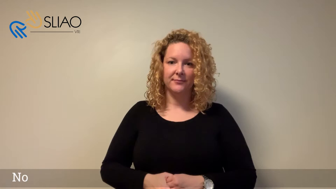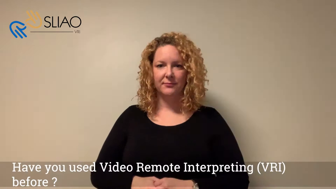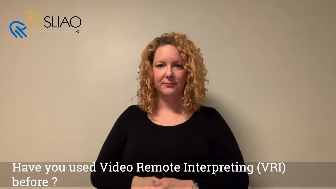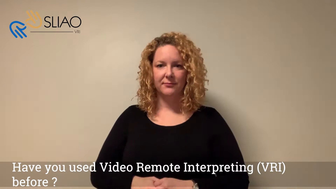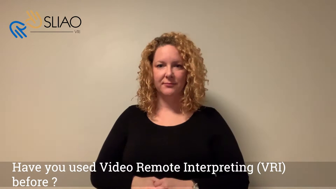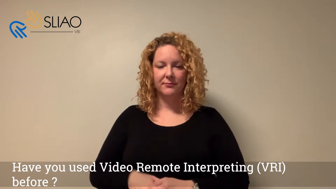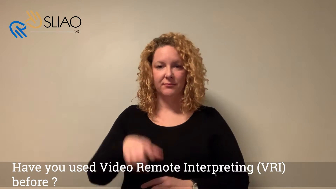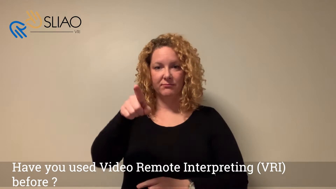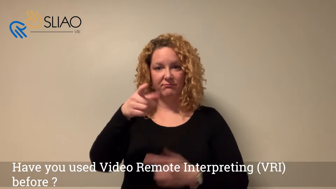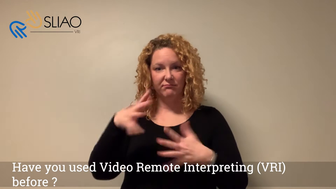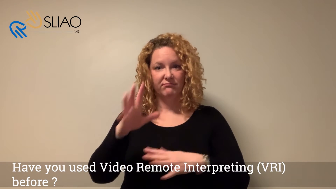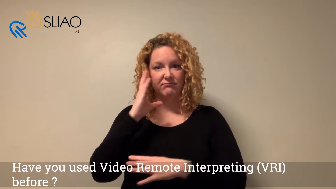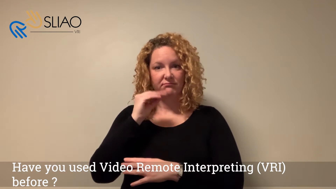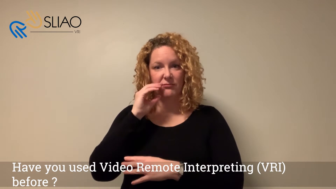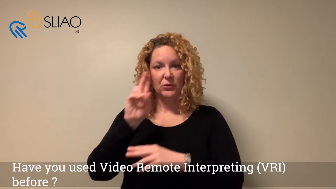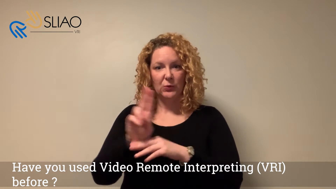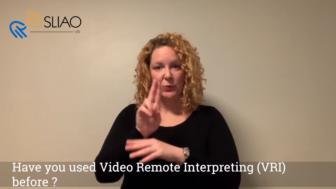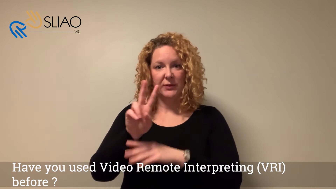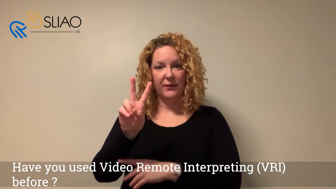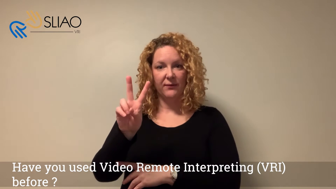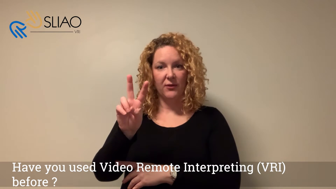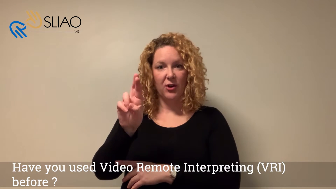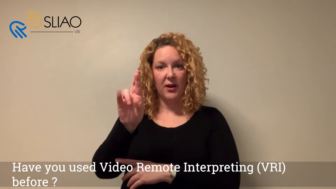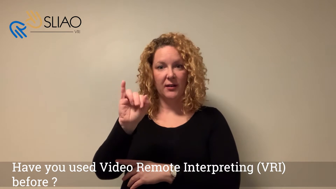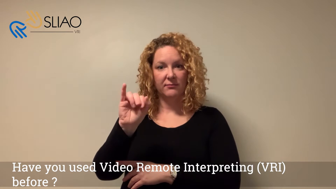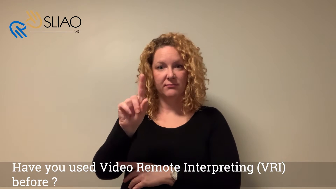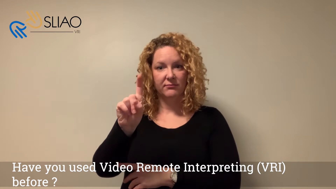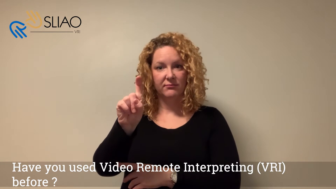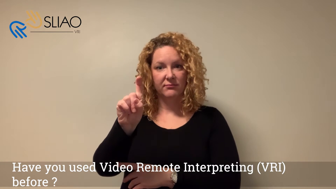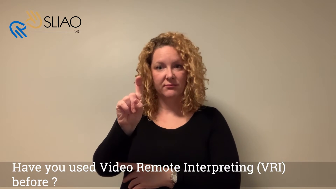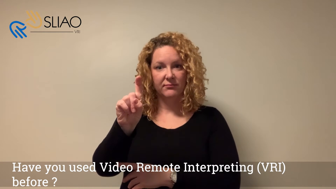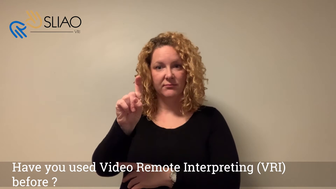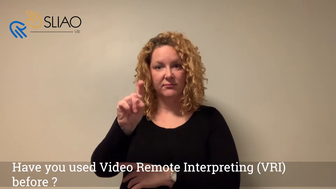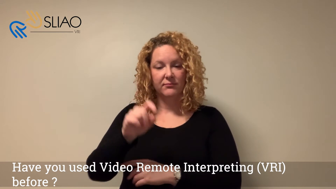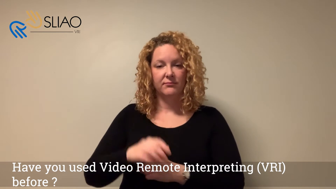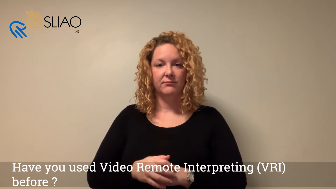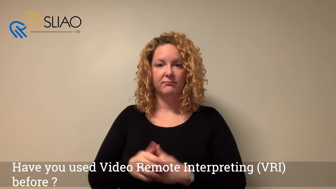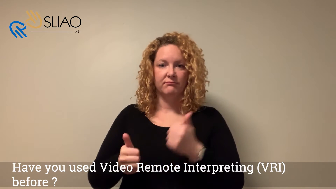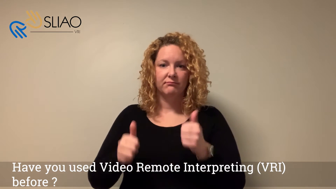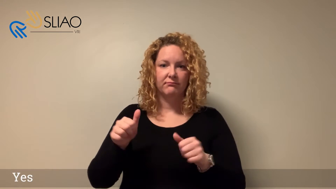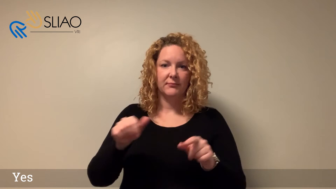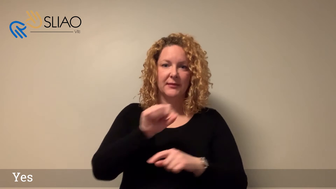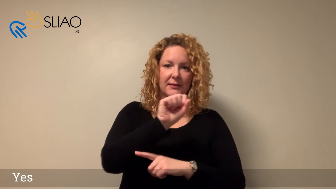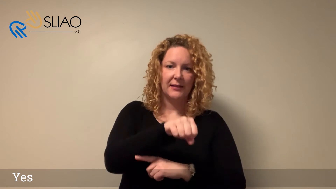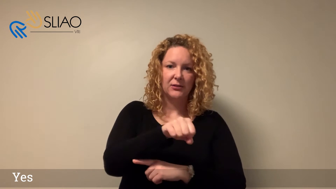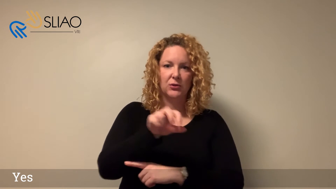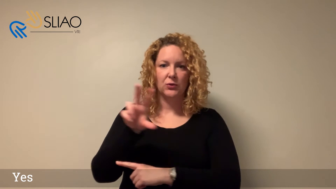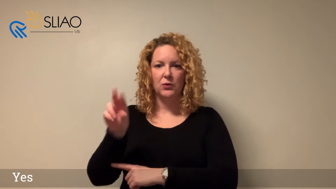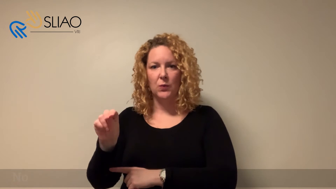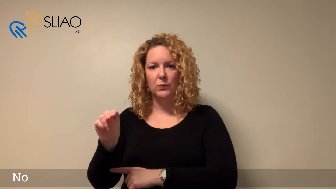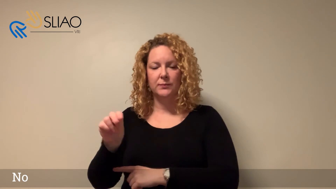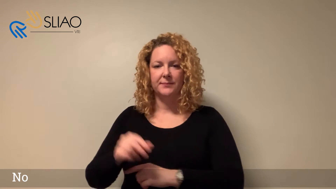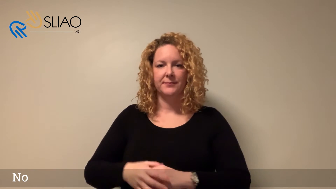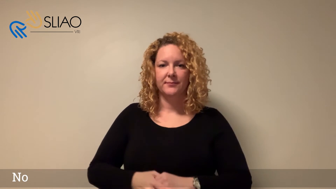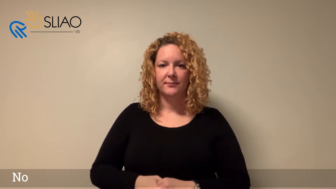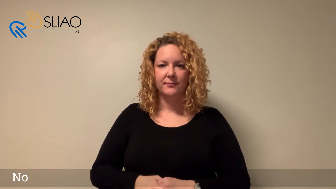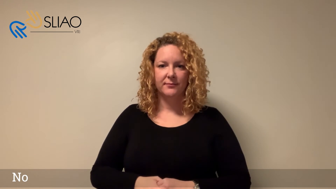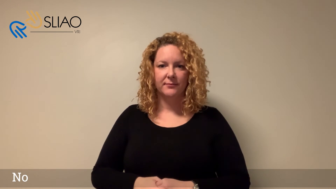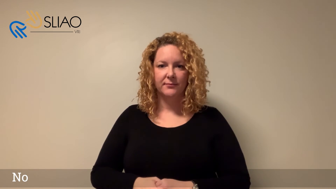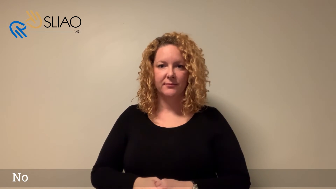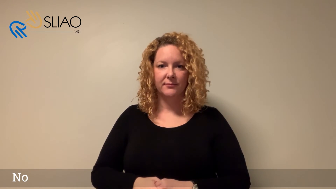Have you used VRI before?